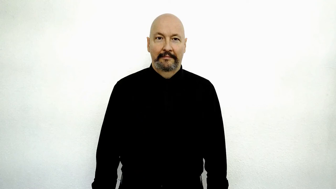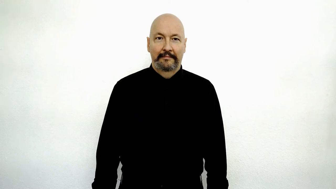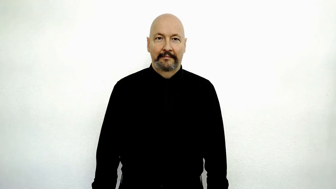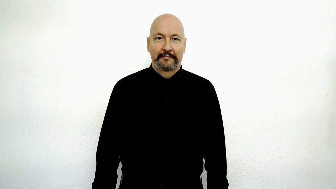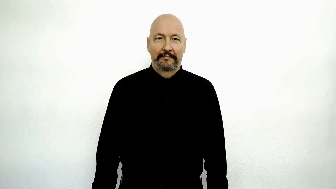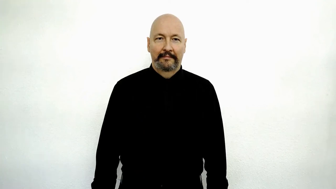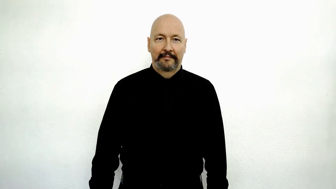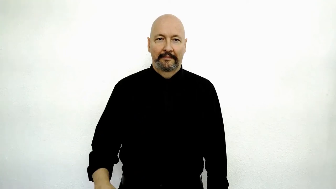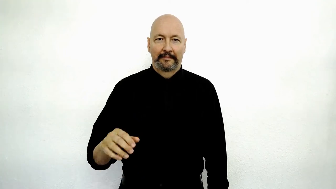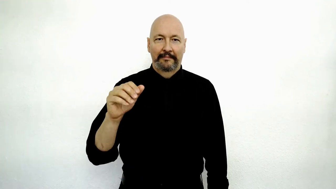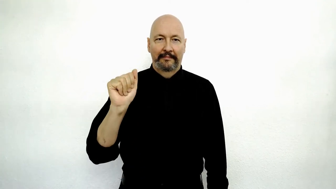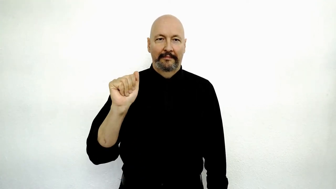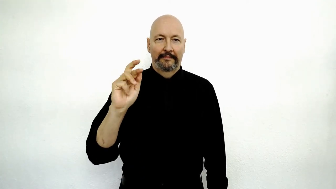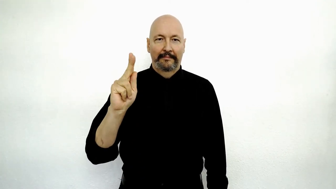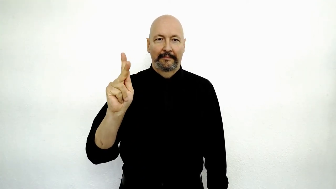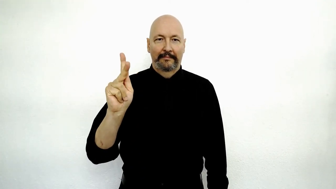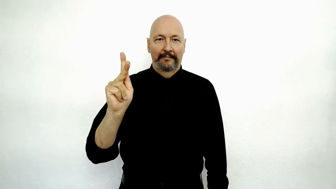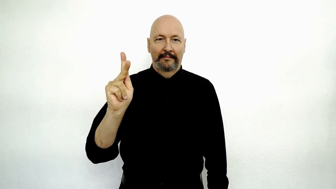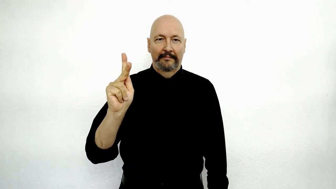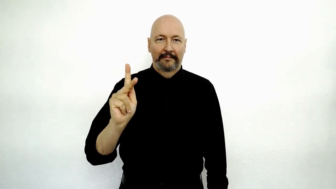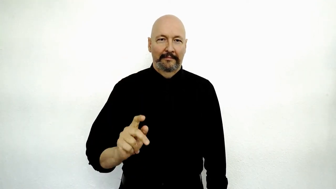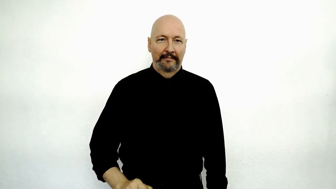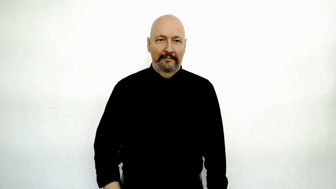Arkansas-[fs-ARK]